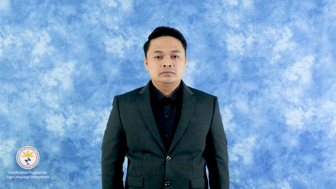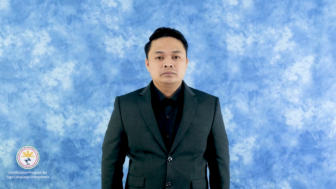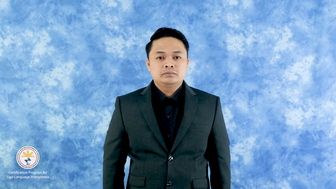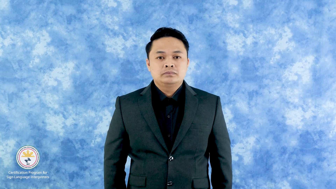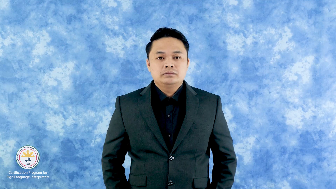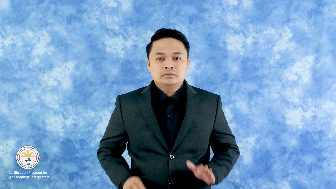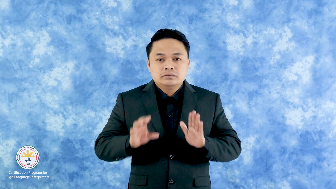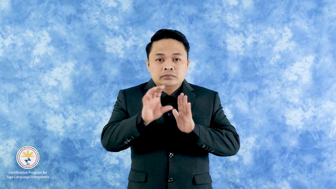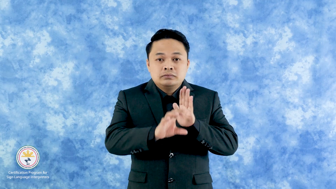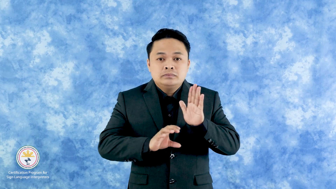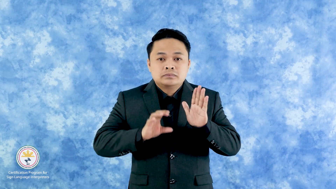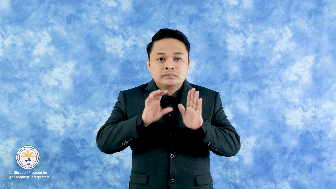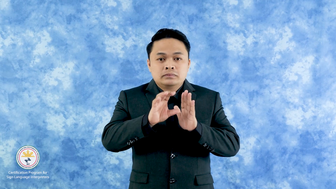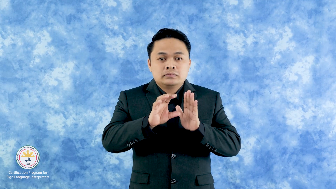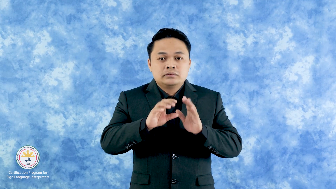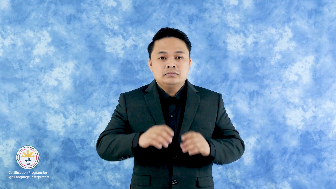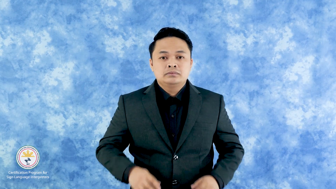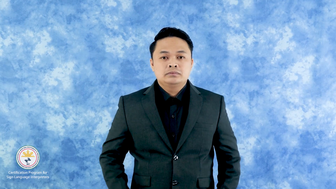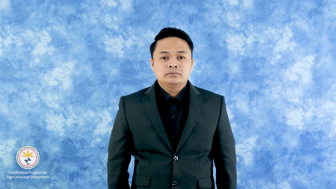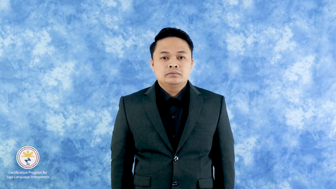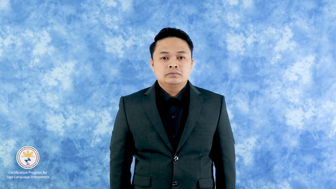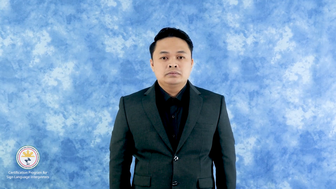Climate